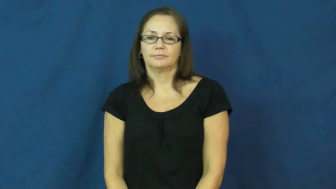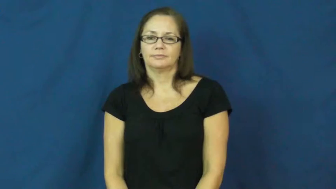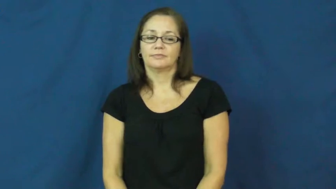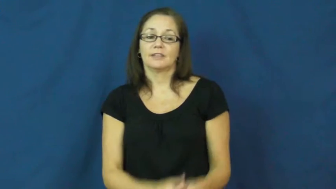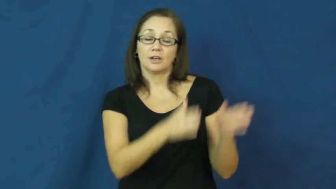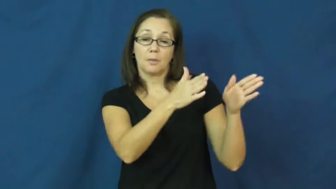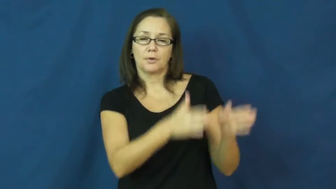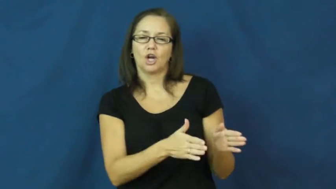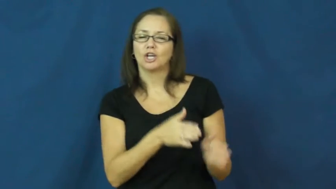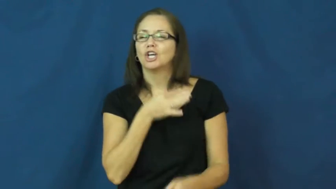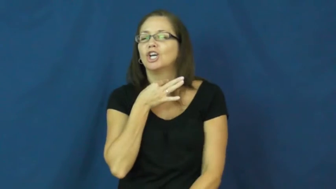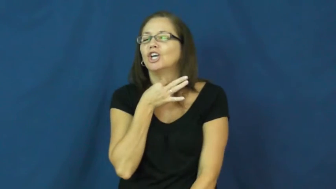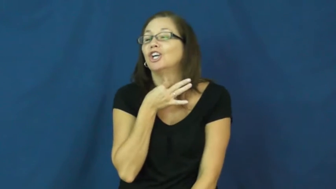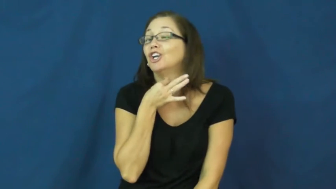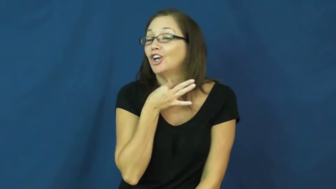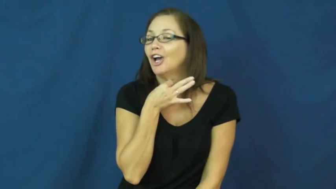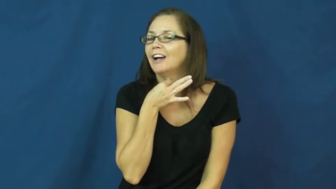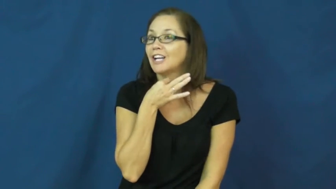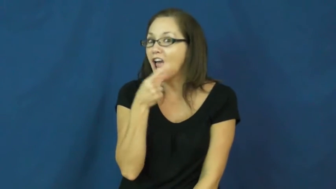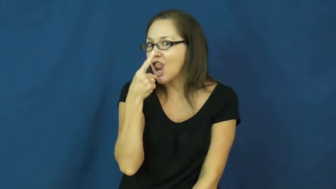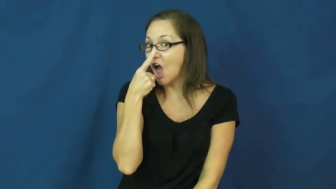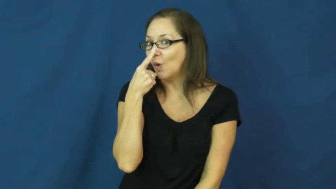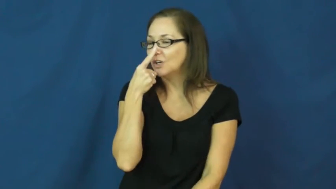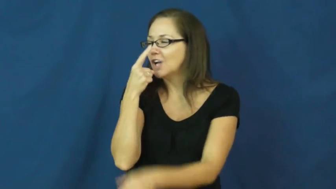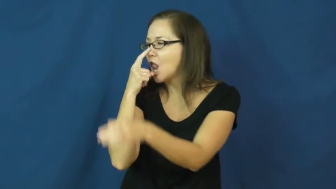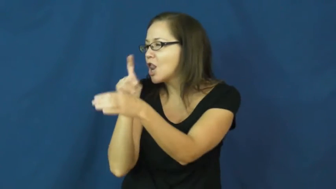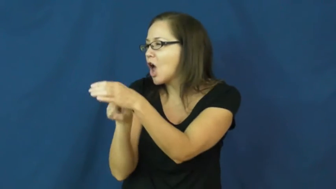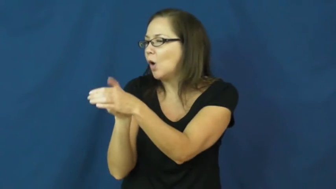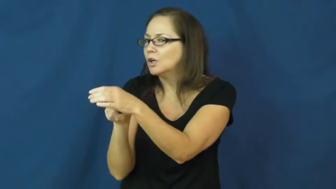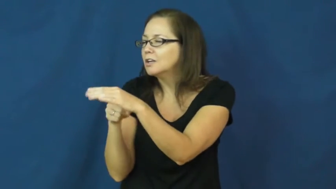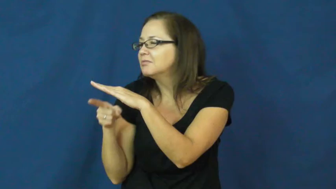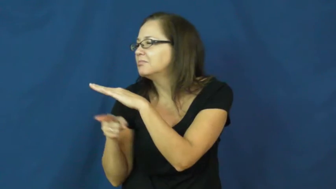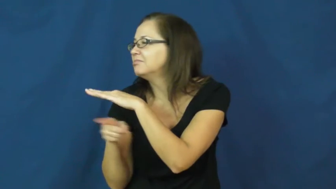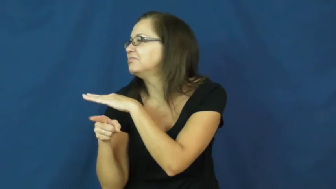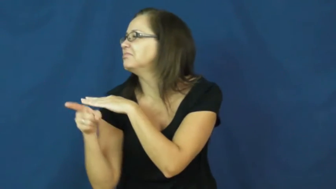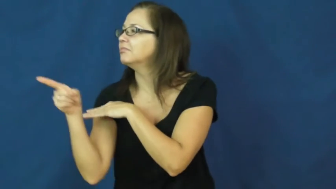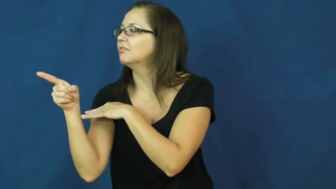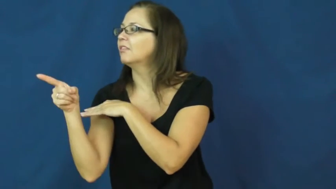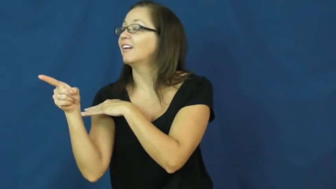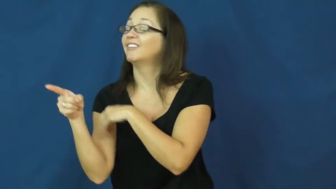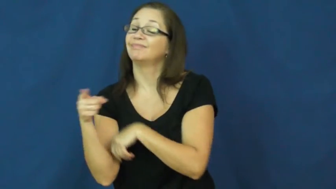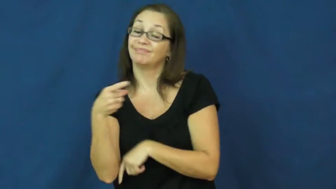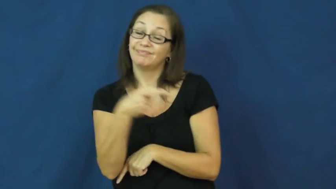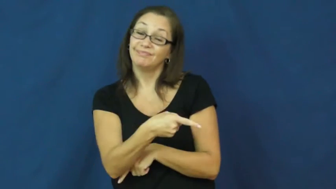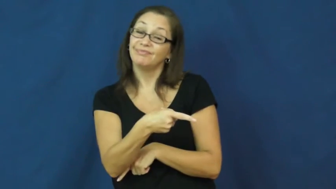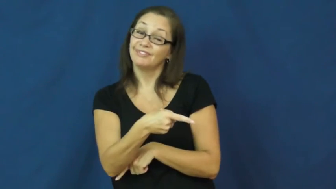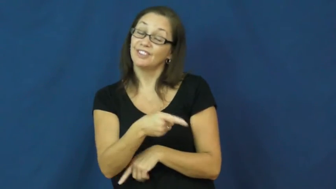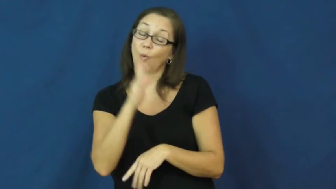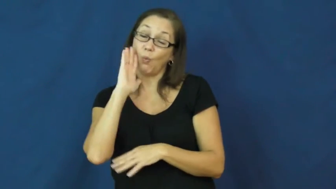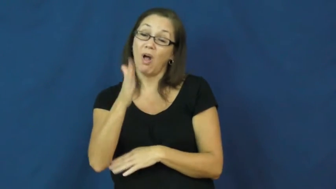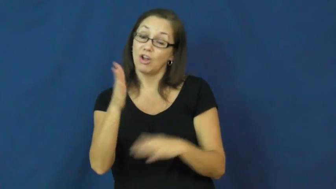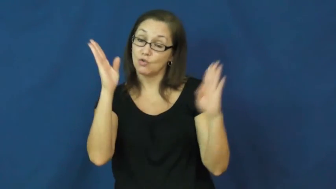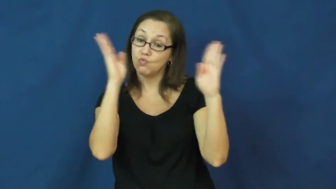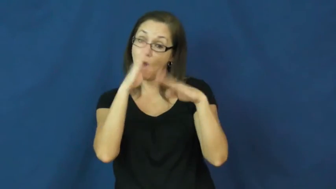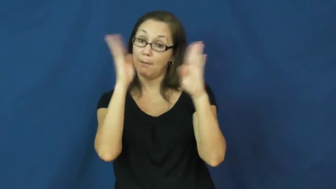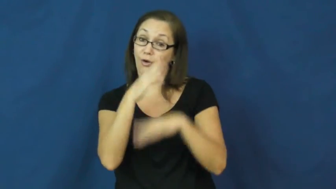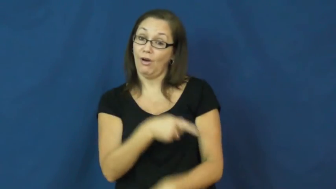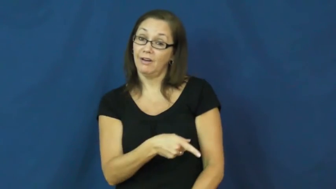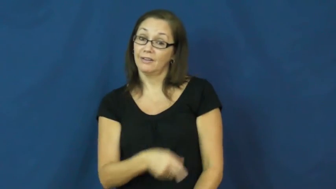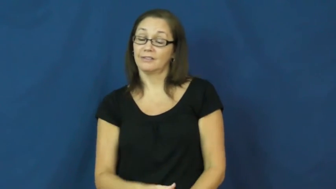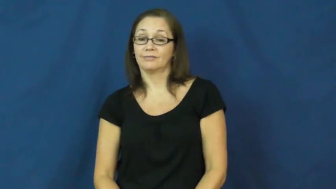curiosity kills the cat